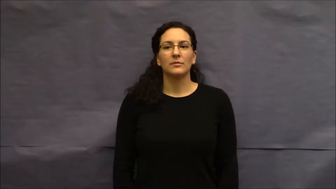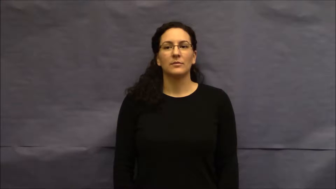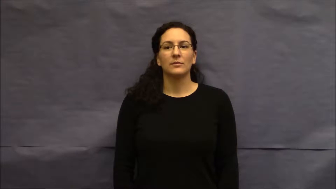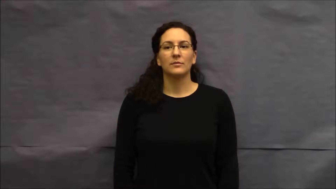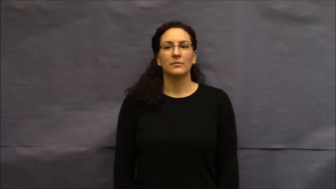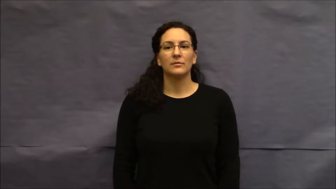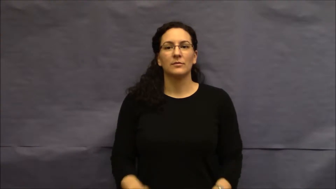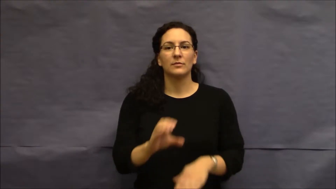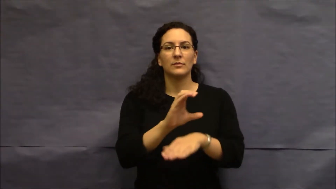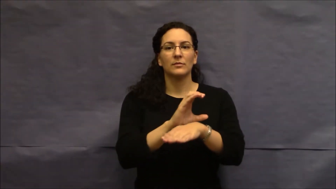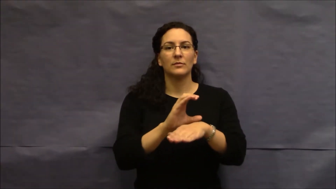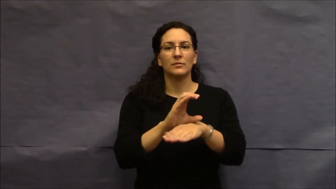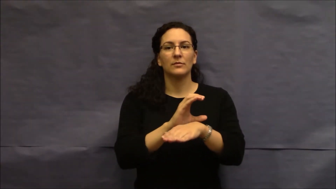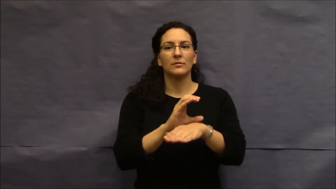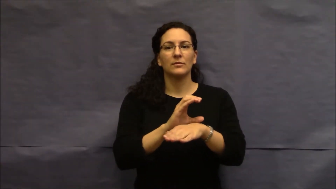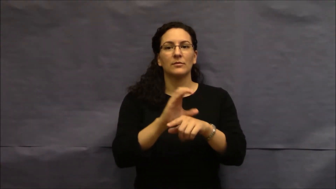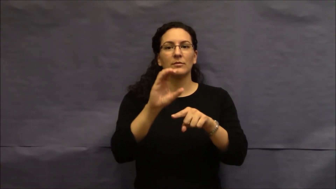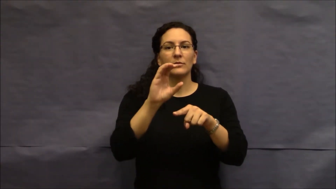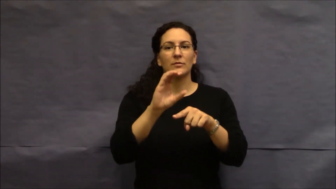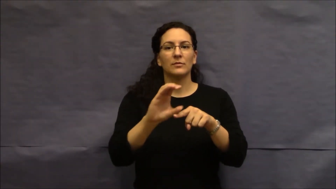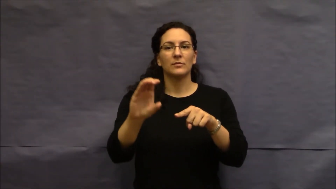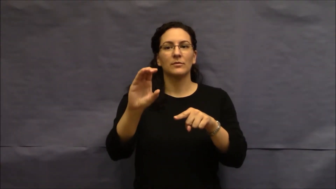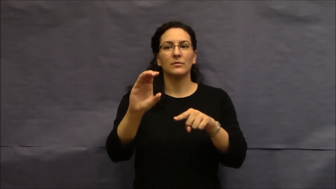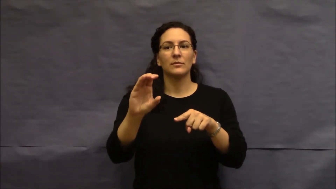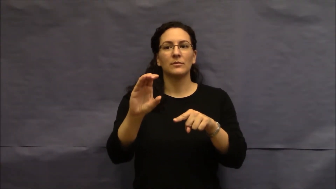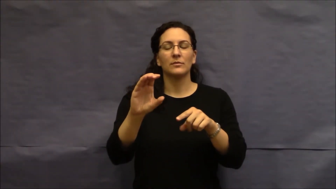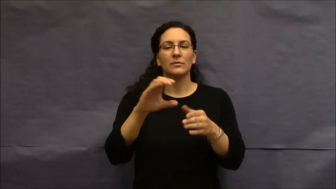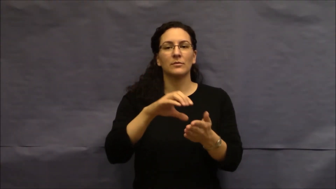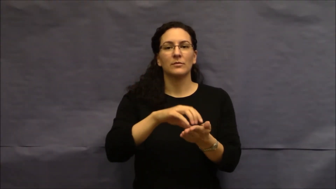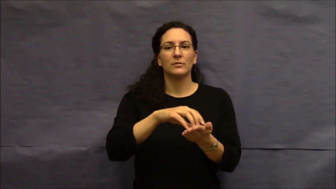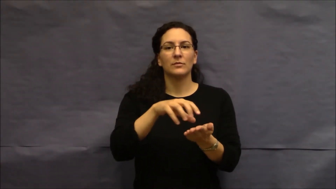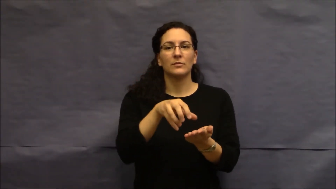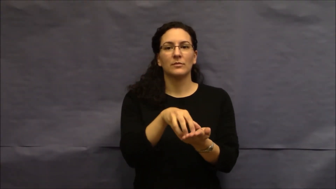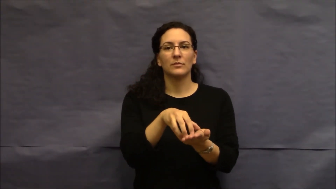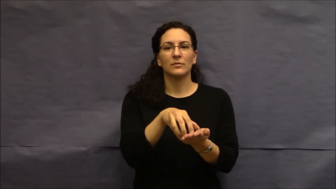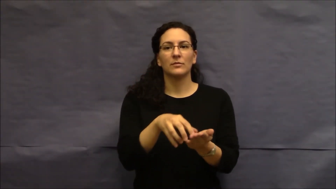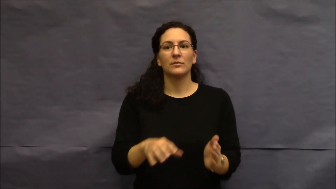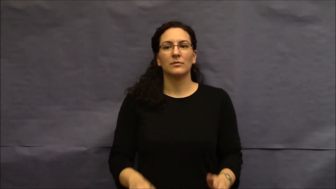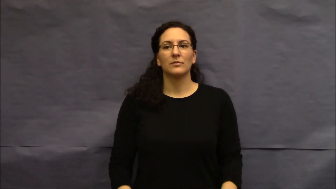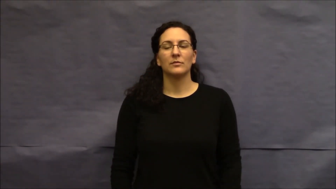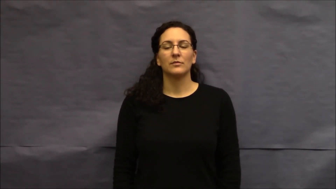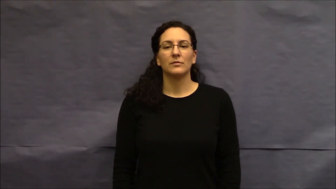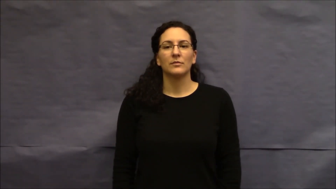Chocolate Chip Cookie